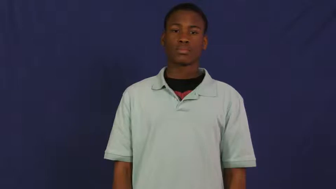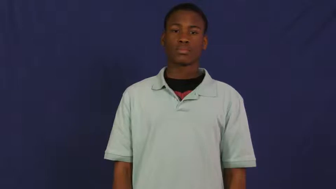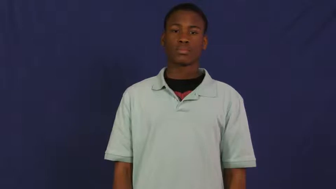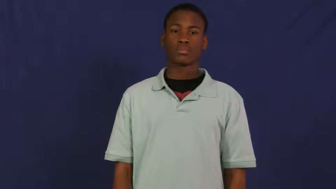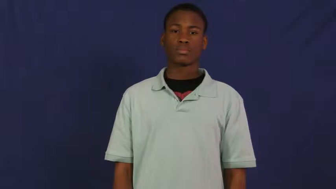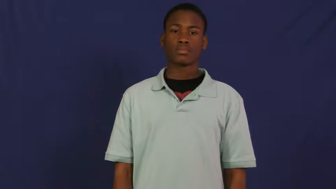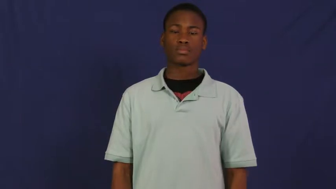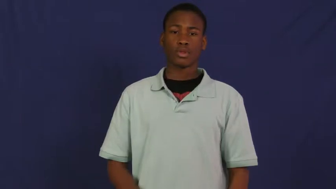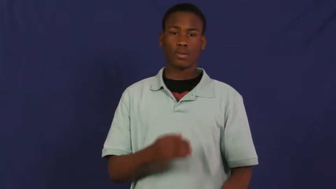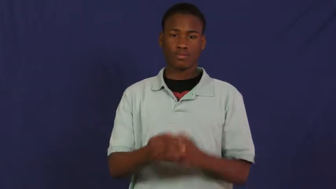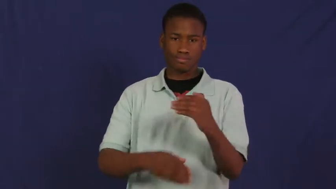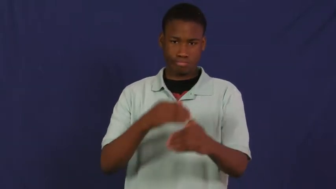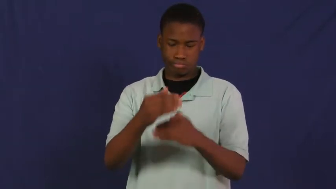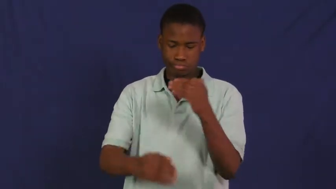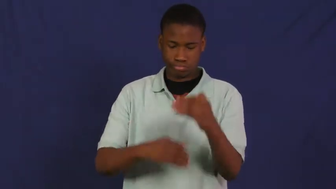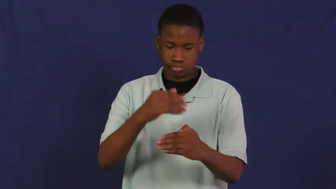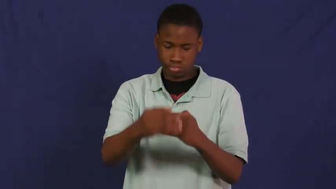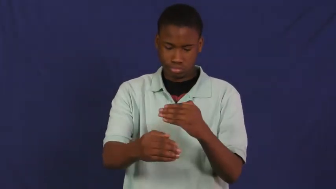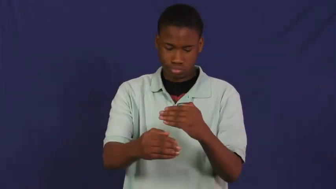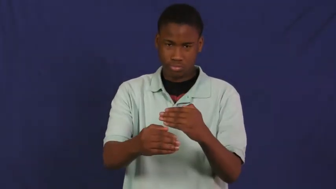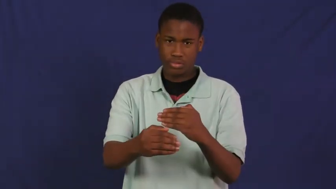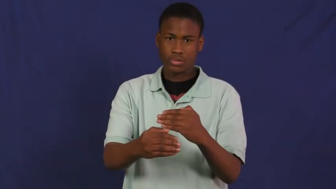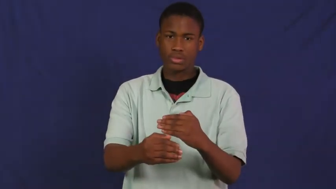progress,going,headway